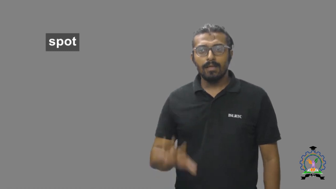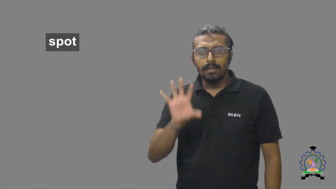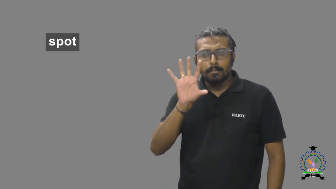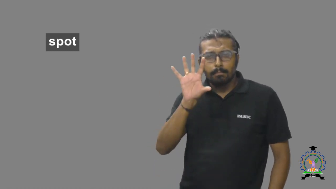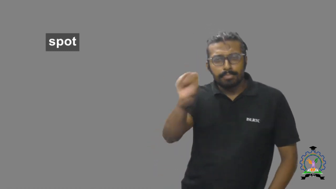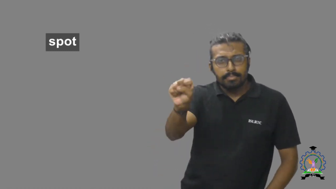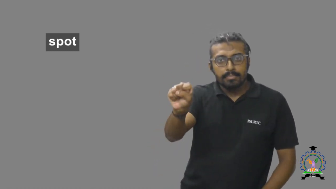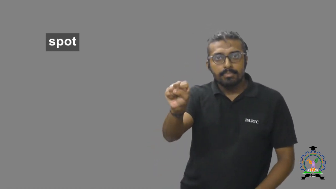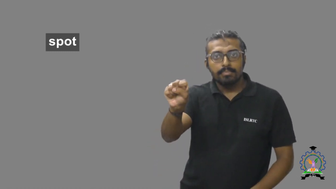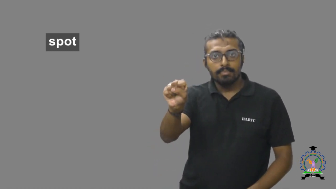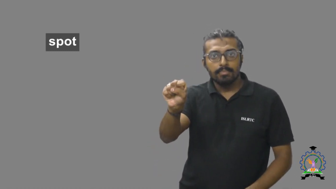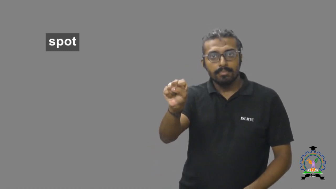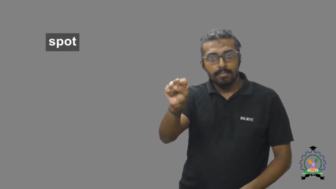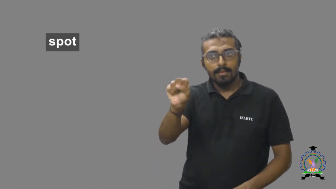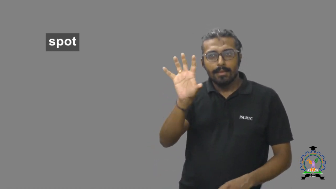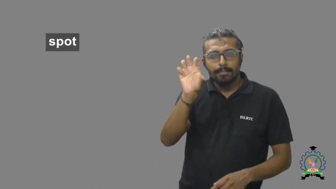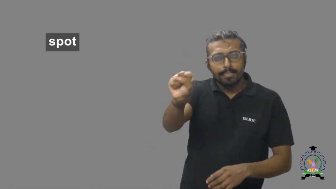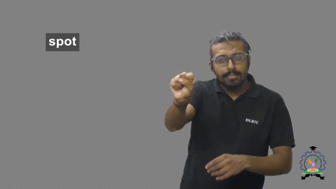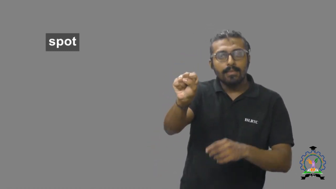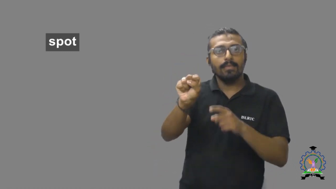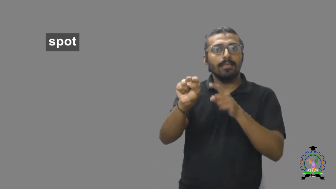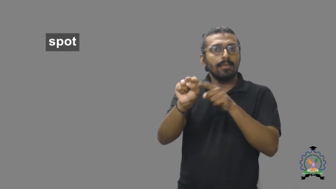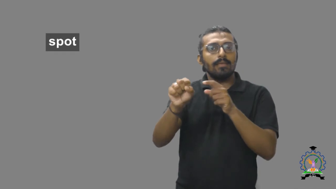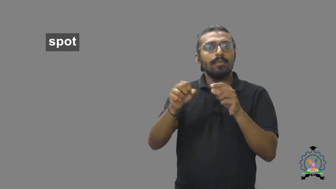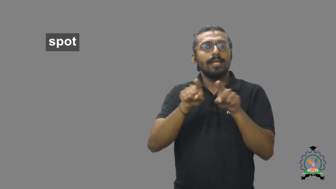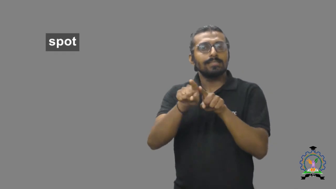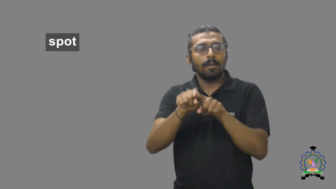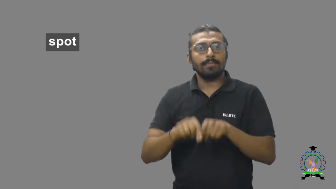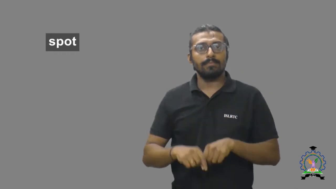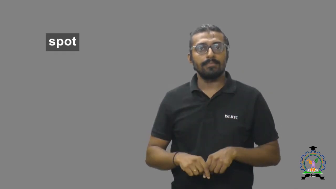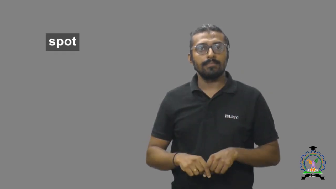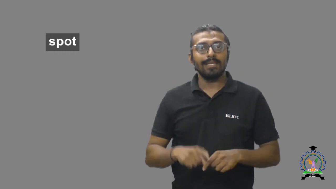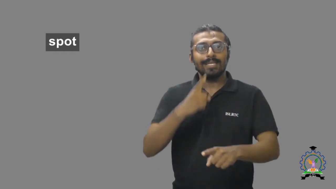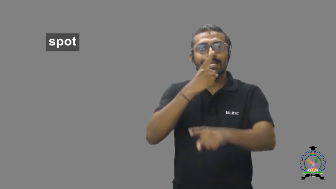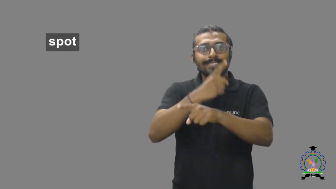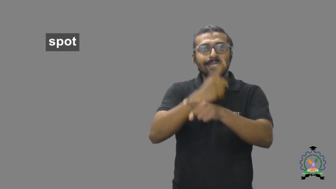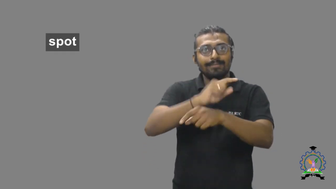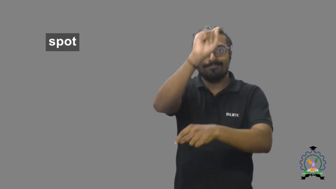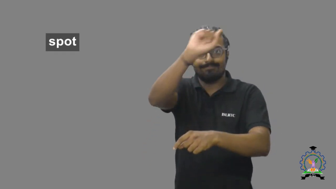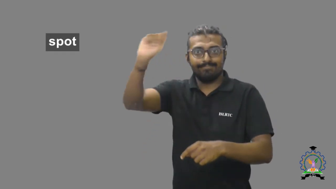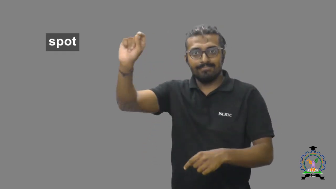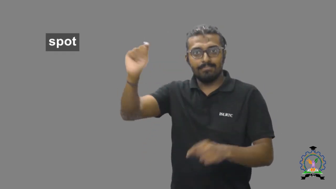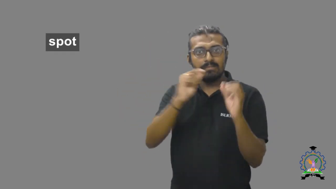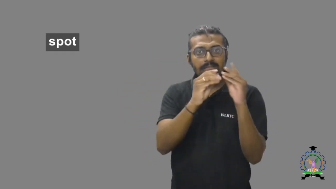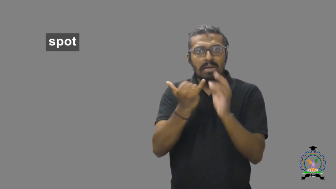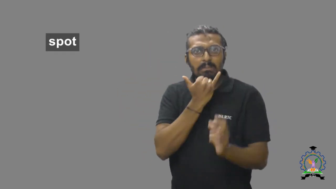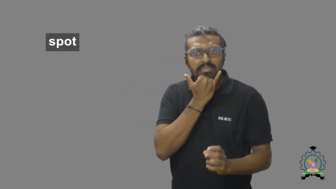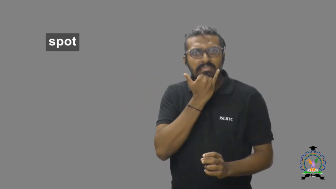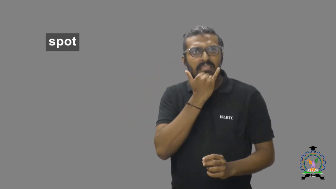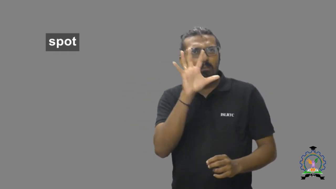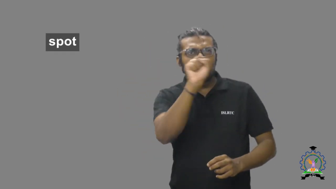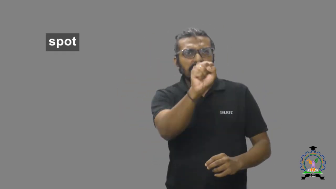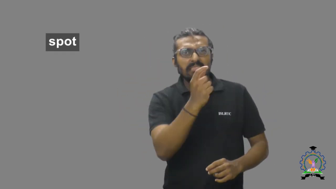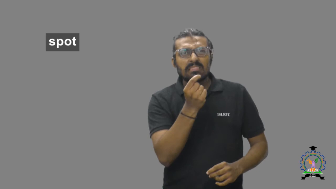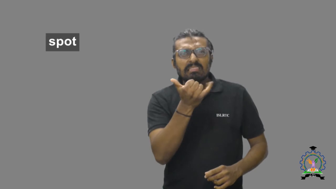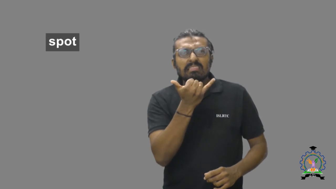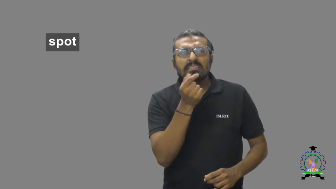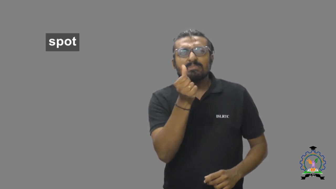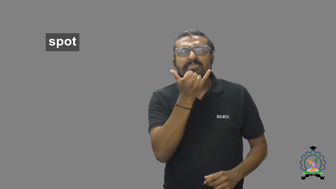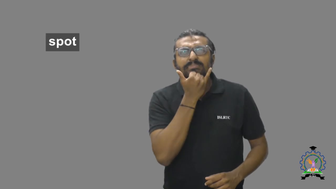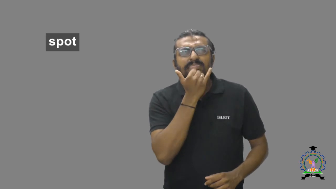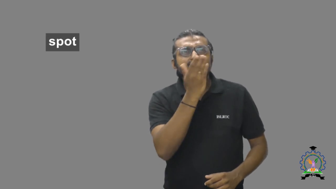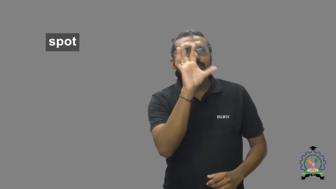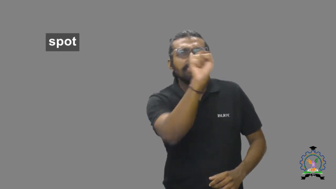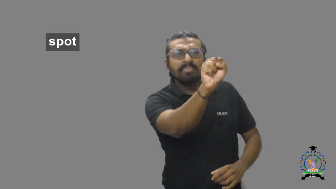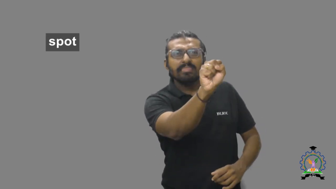spot 1